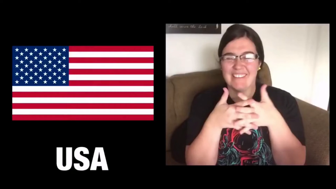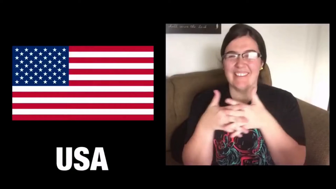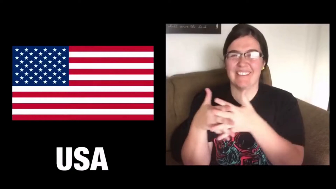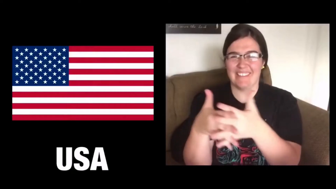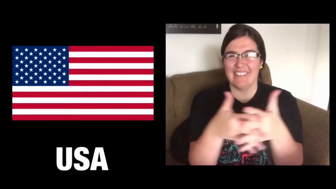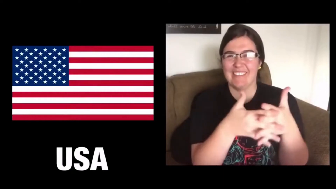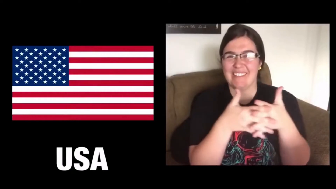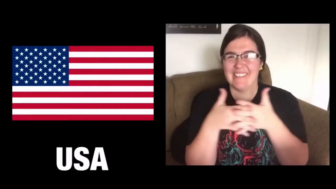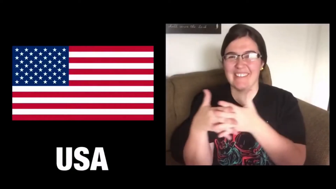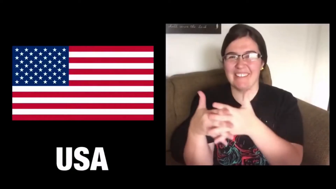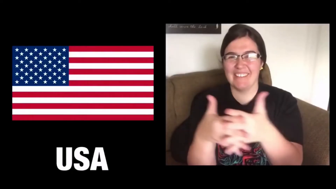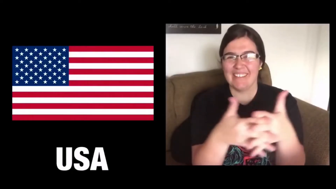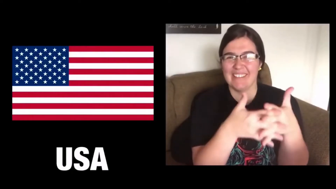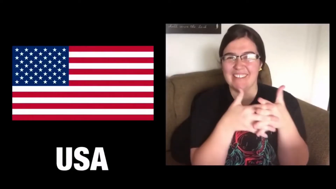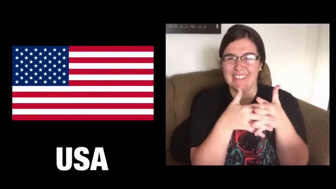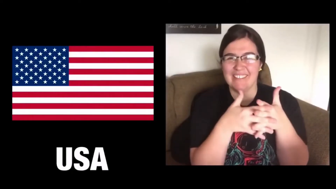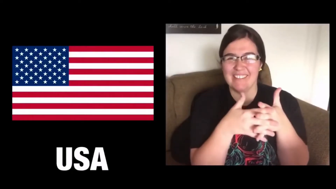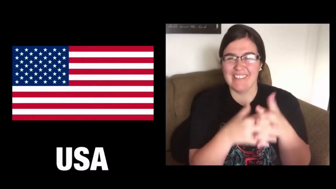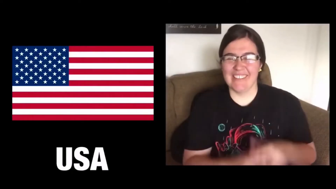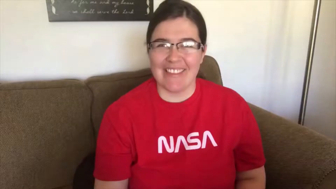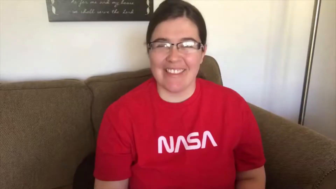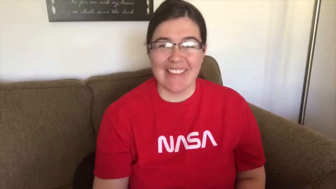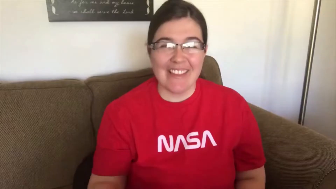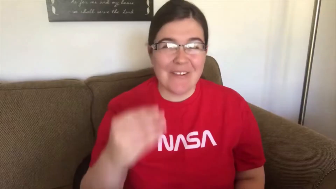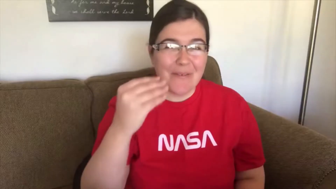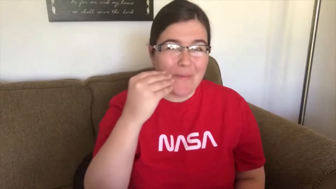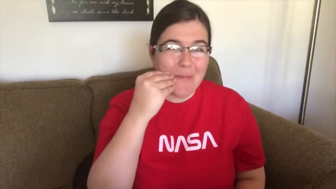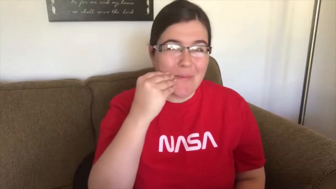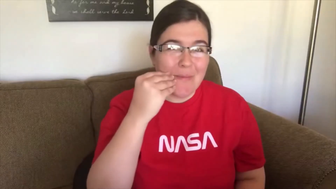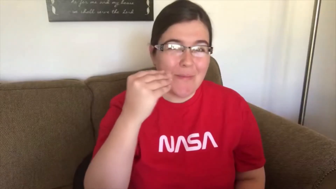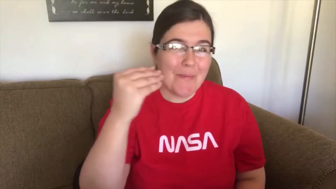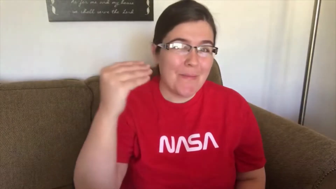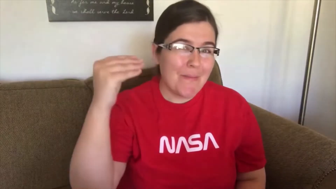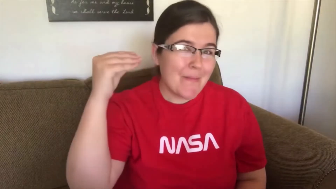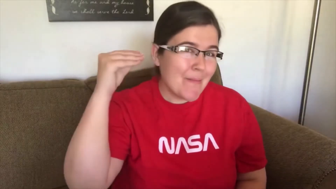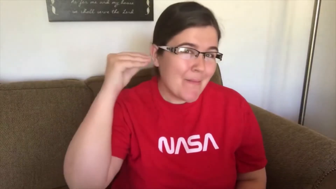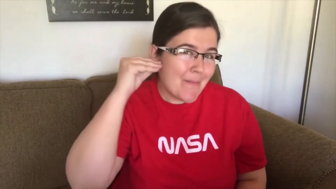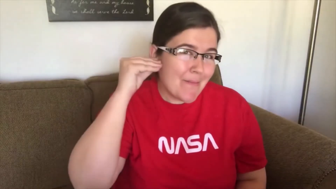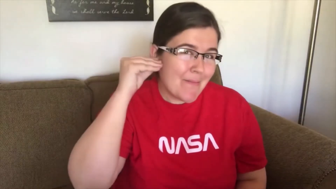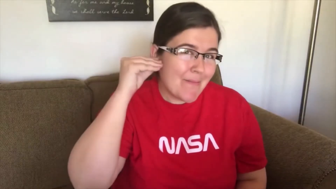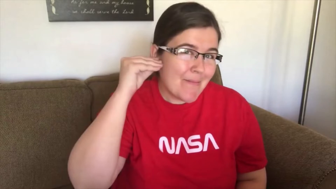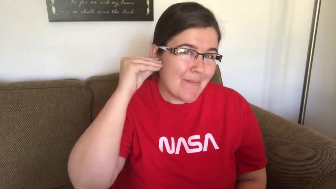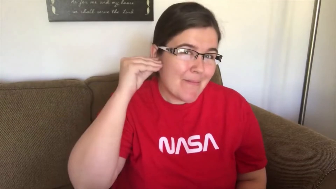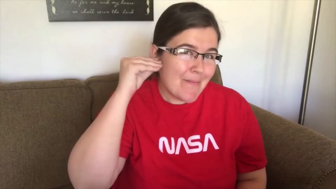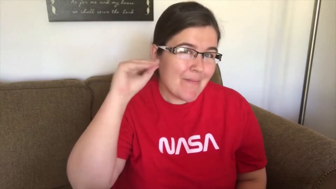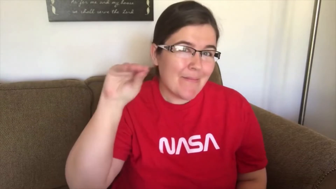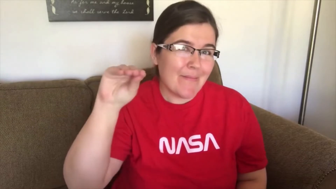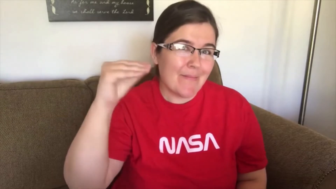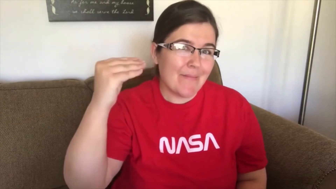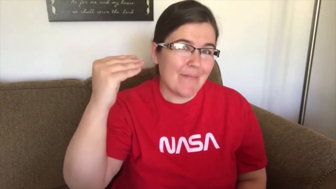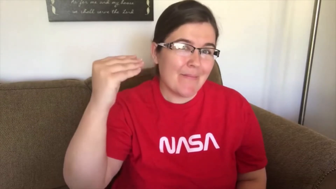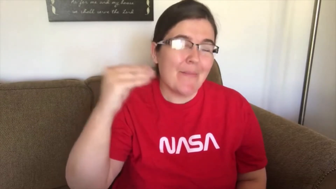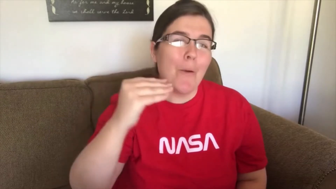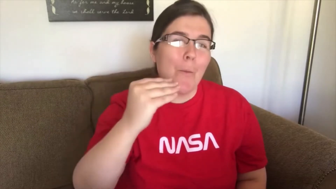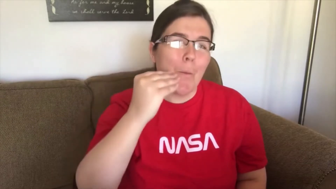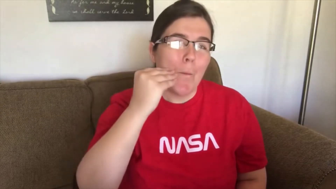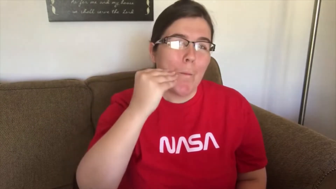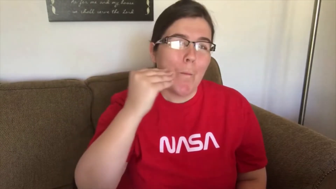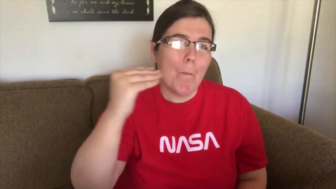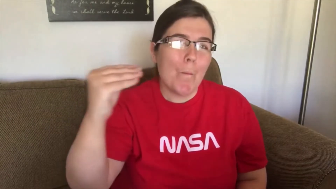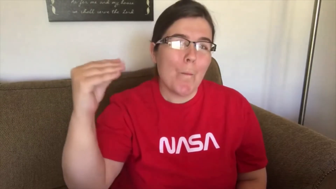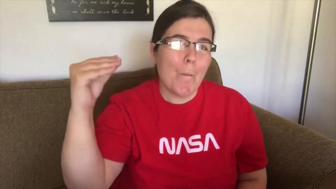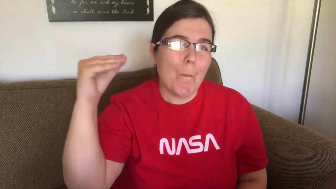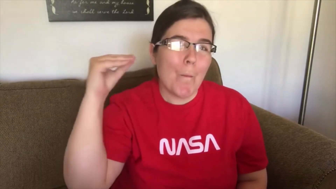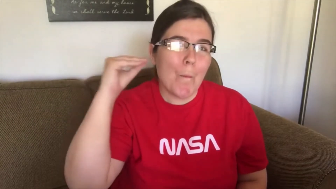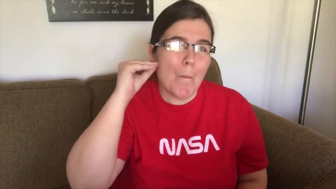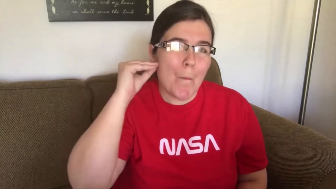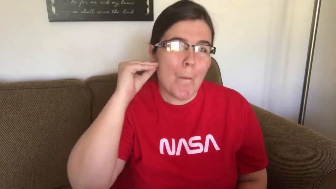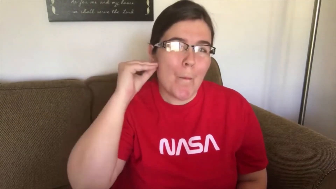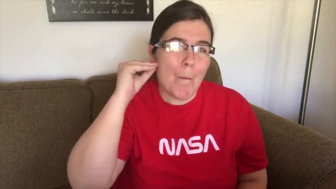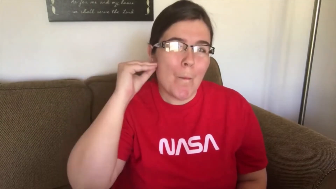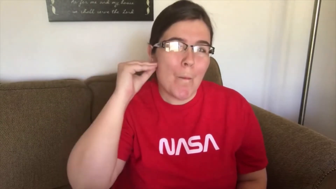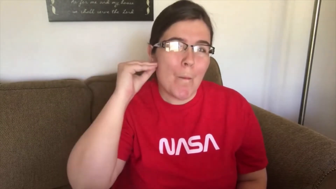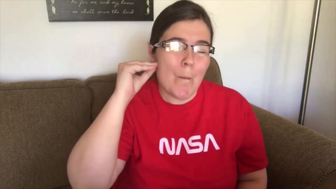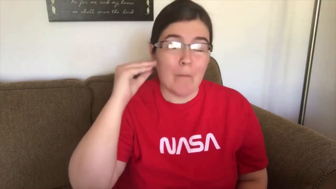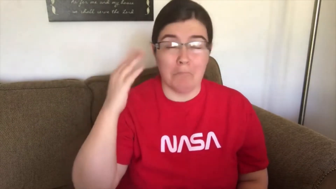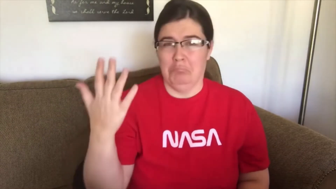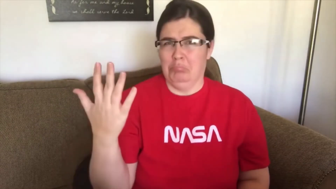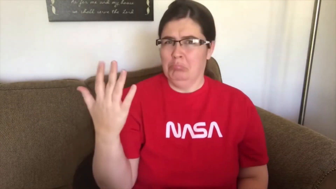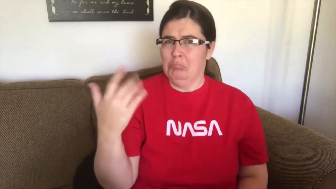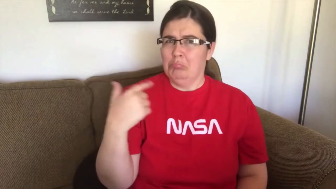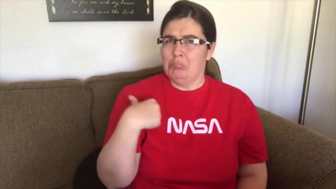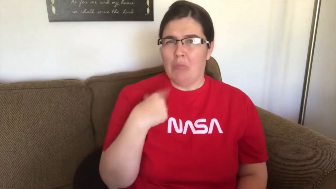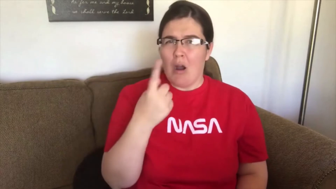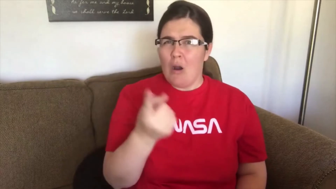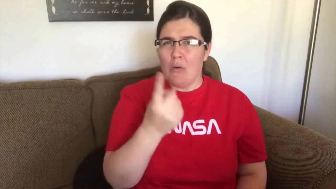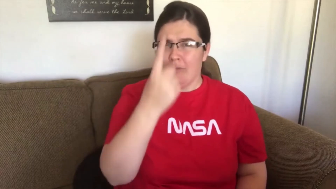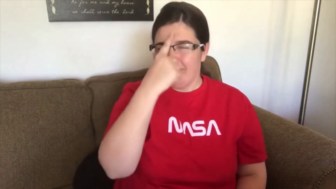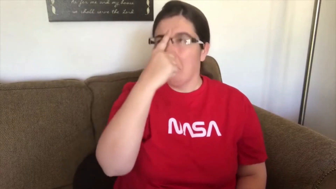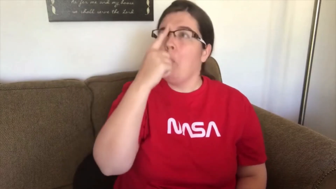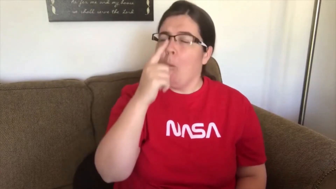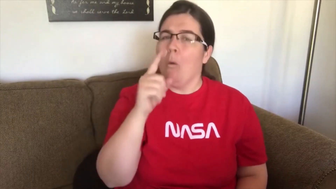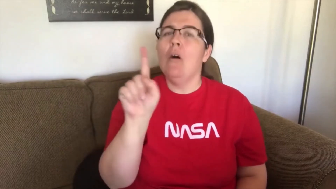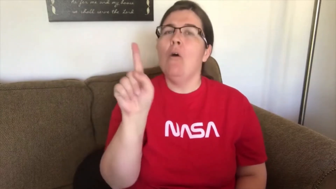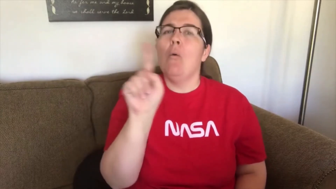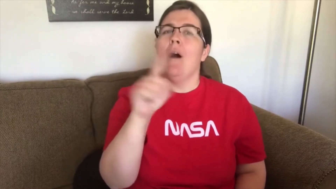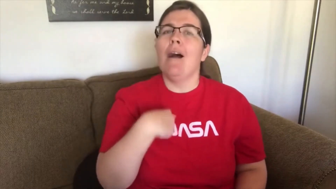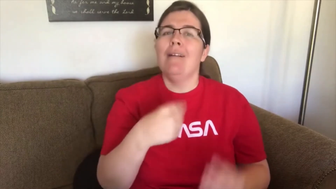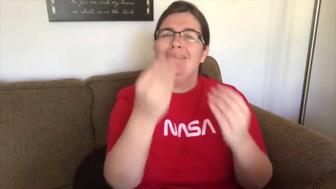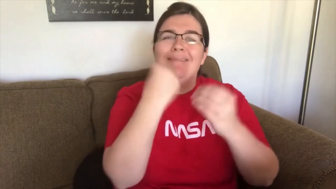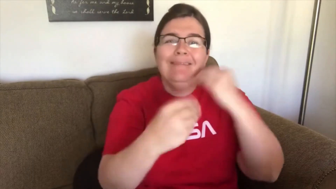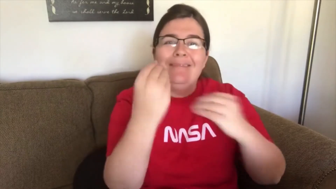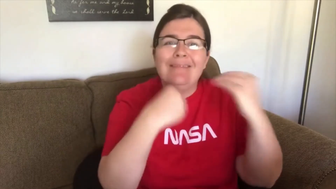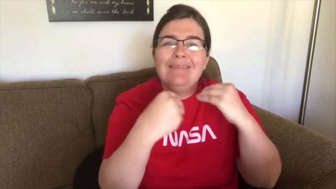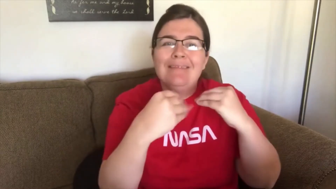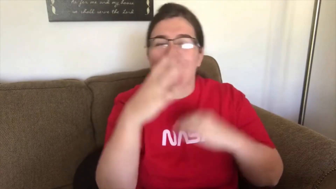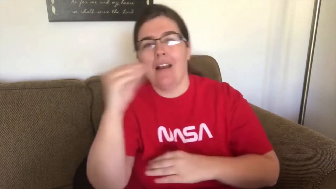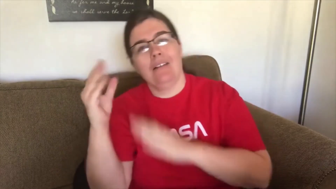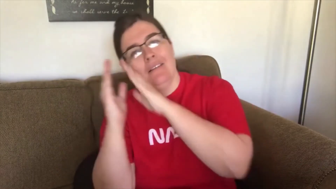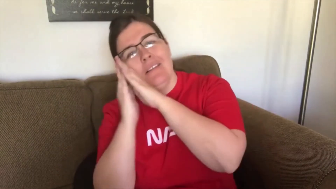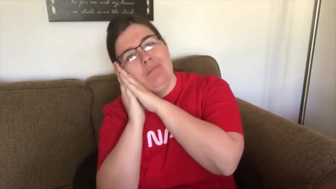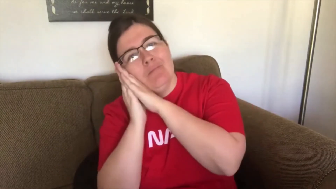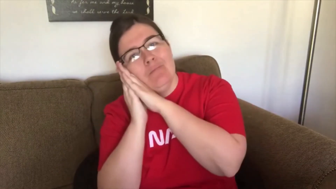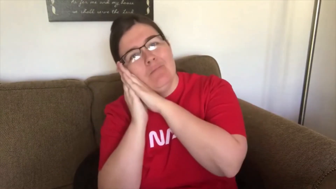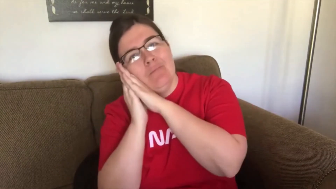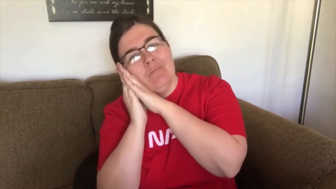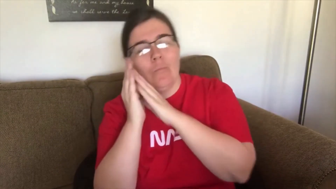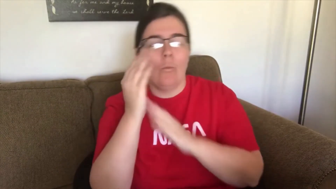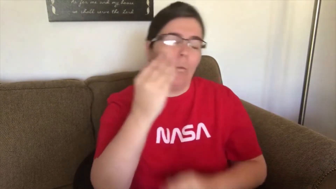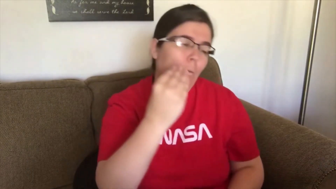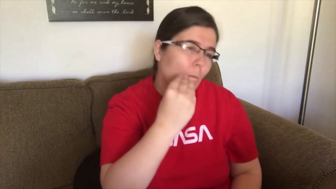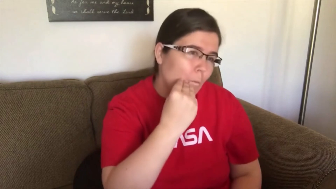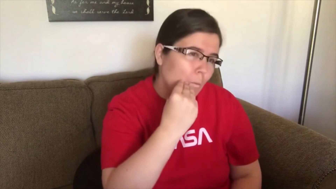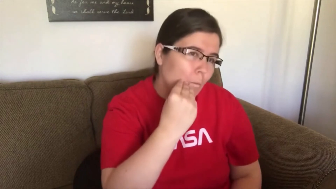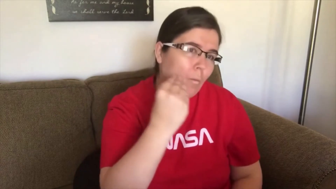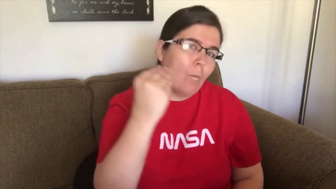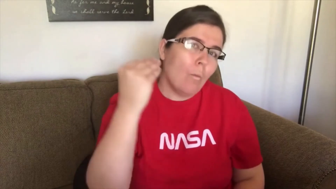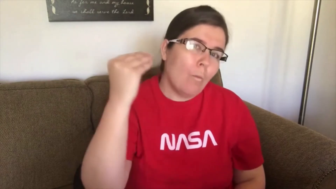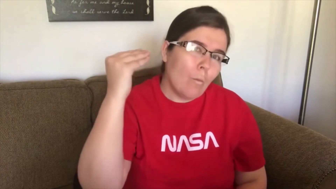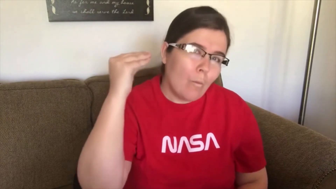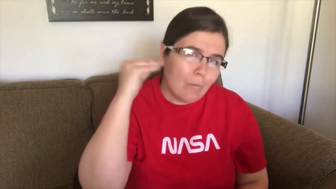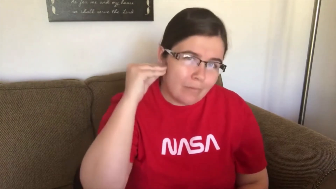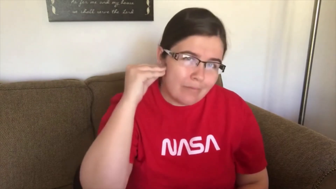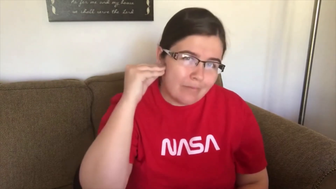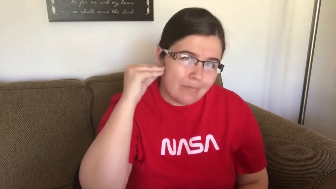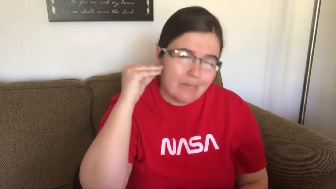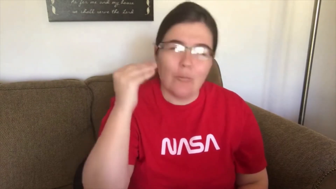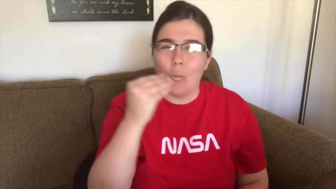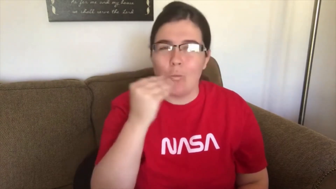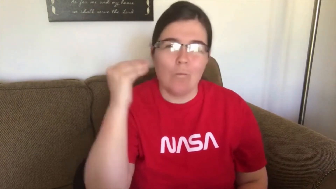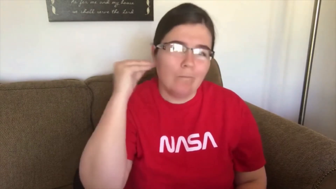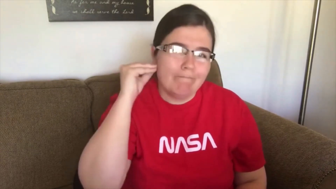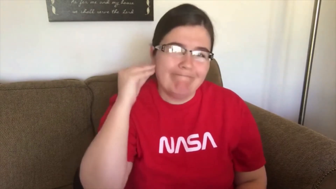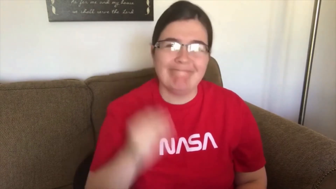HOME